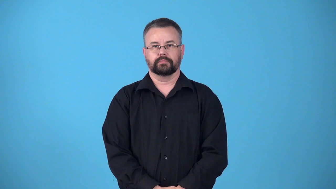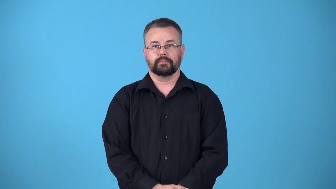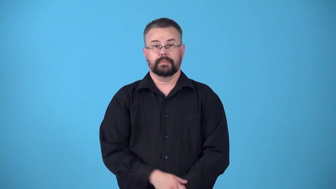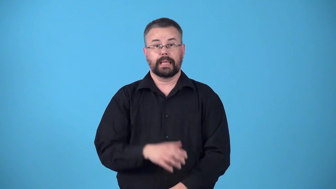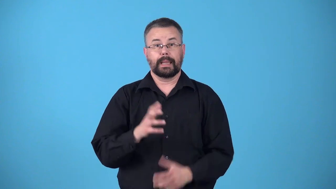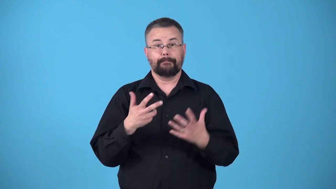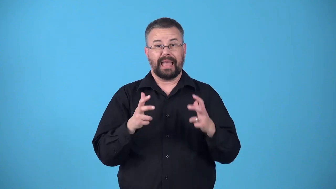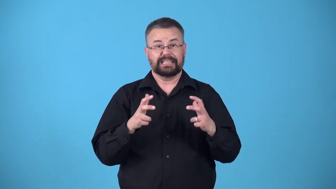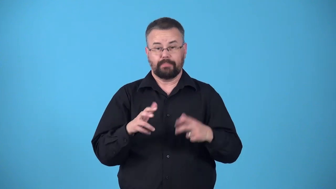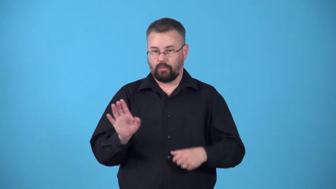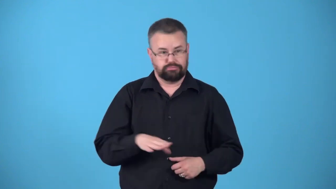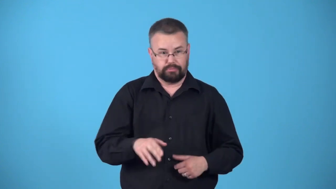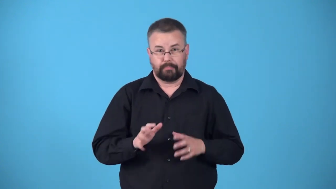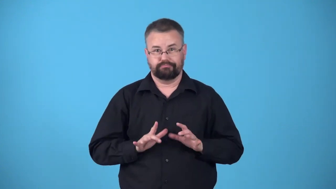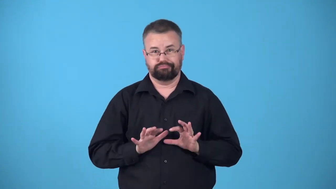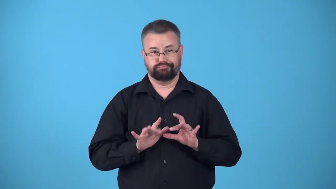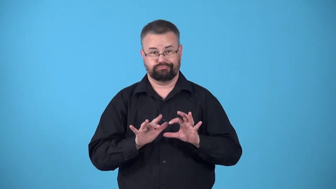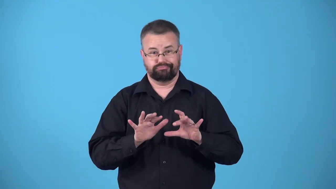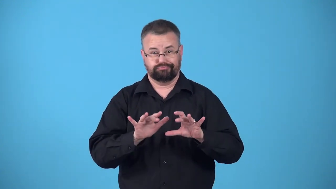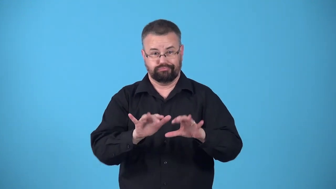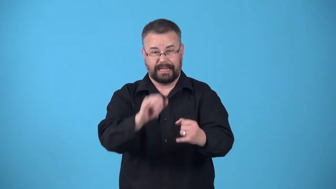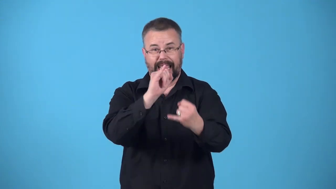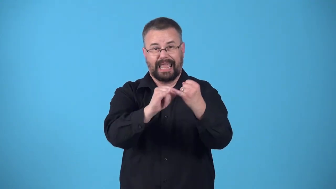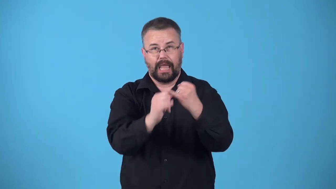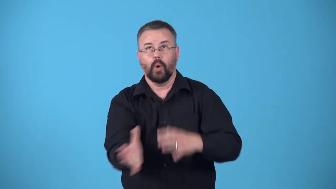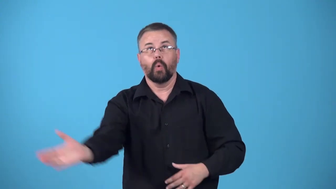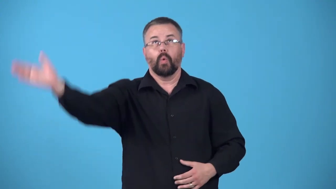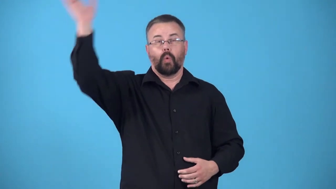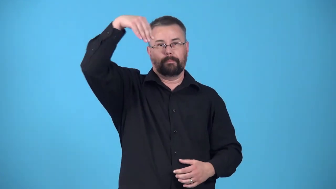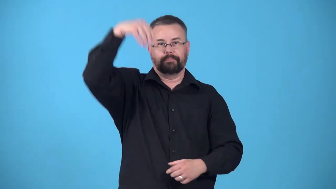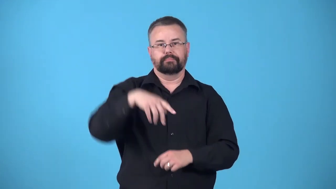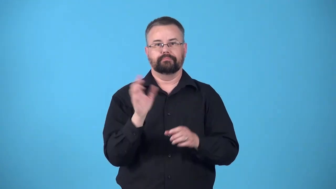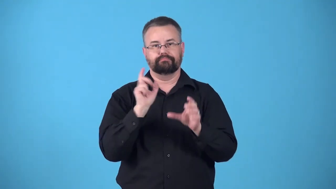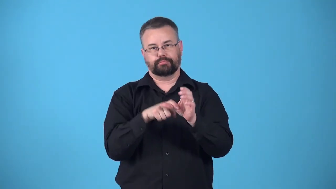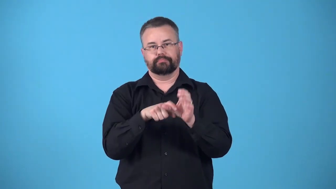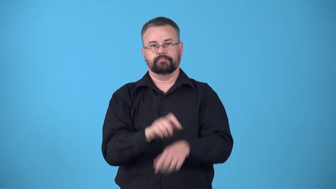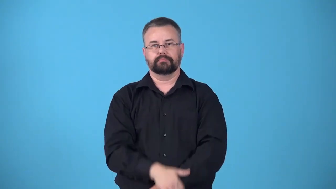coast to coast